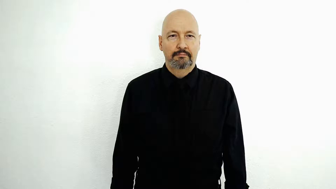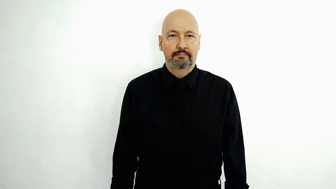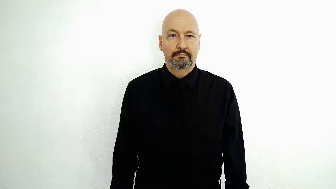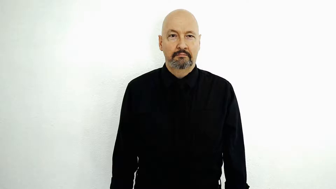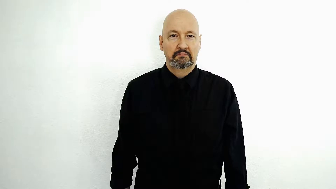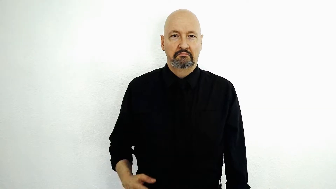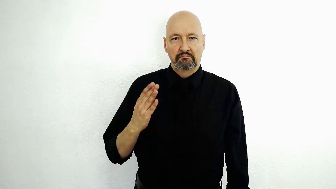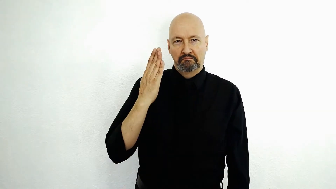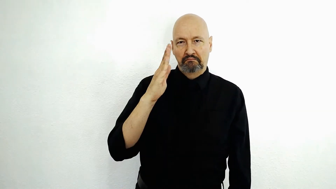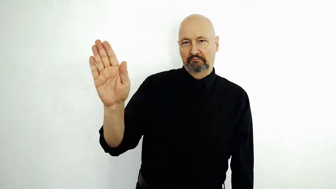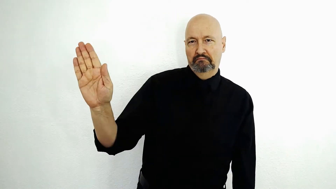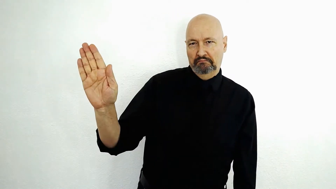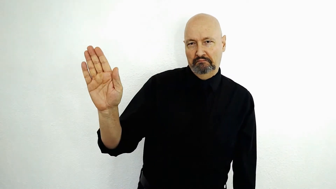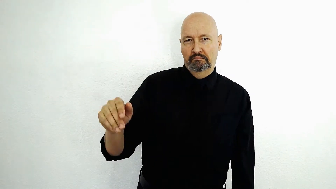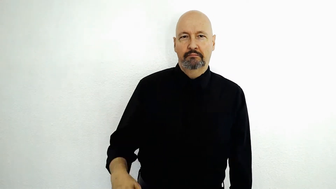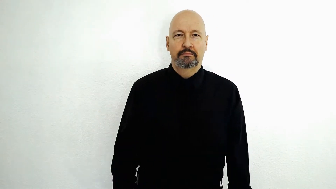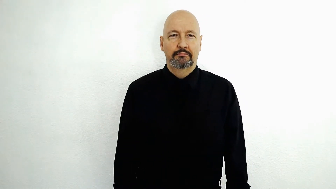Right turn / RIGHT-TURN-[B-version]